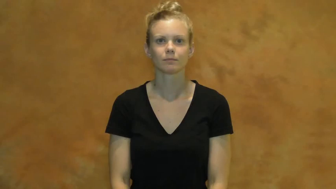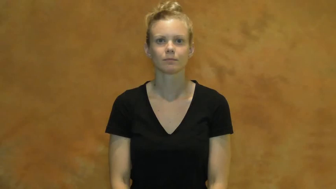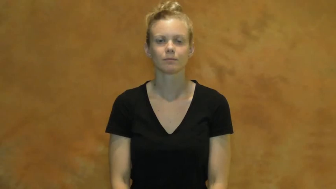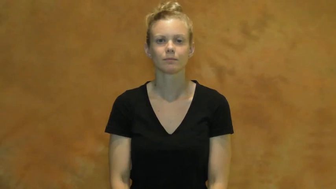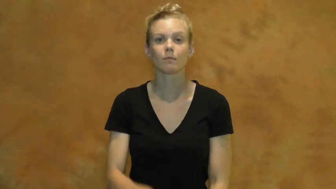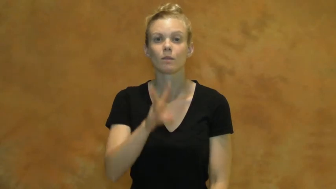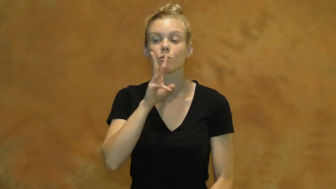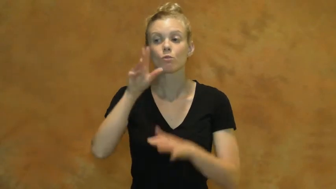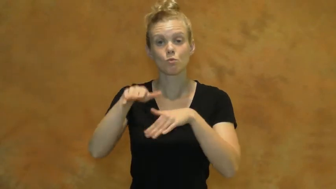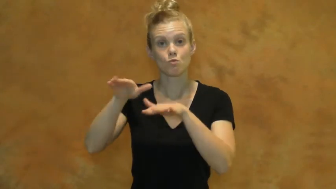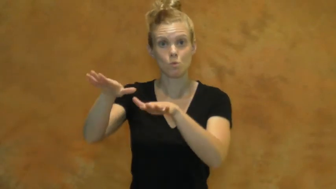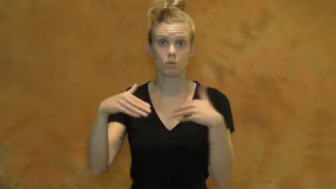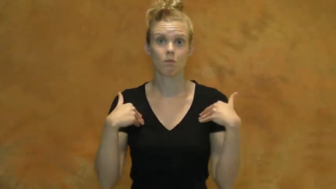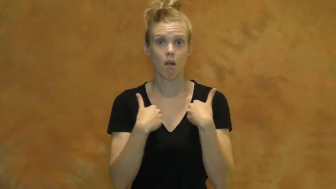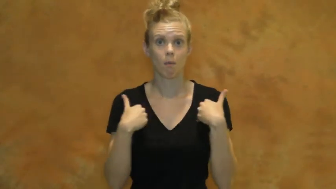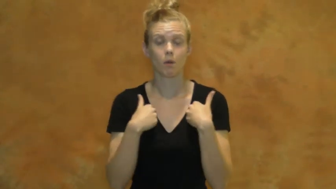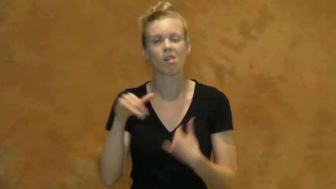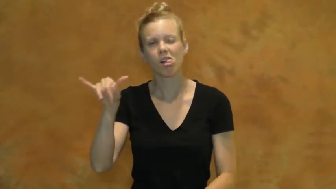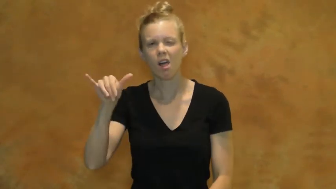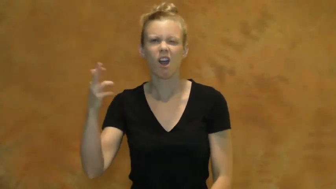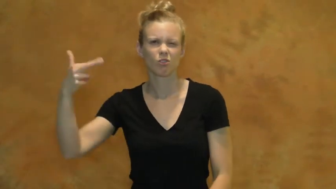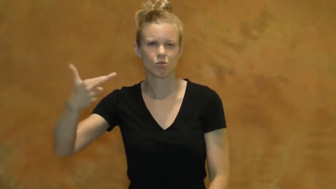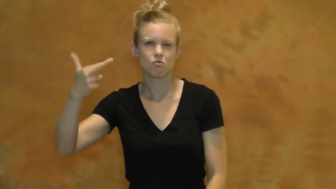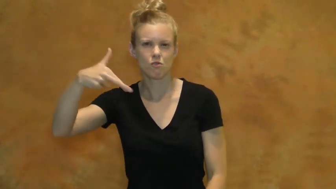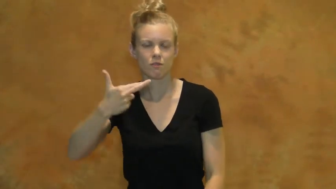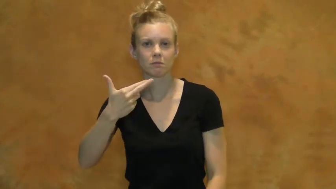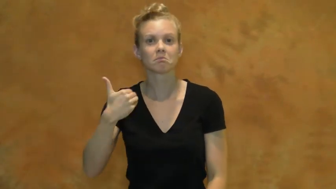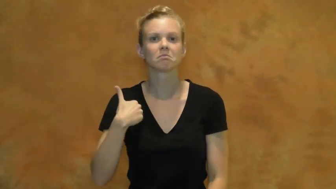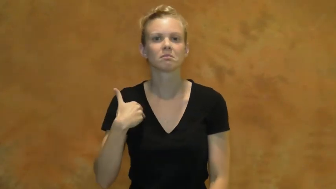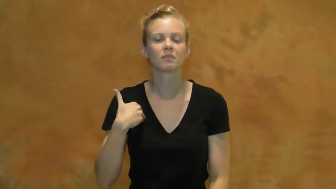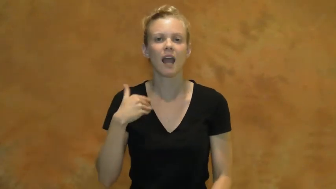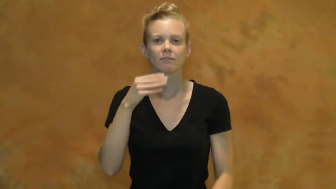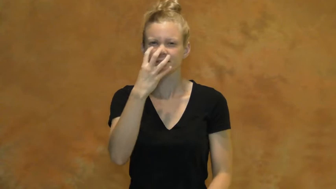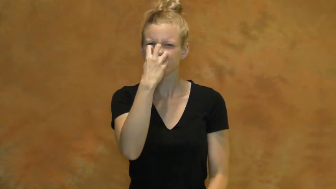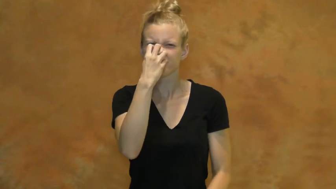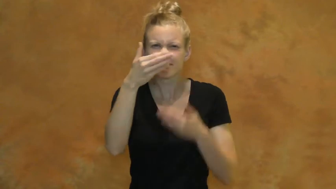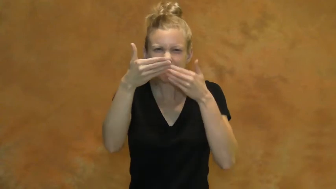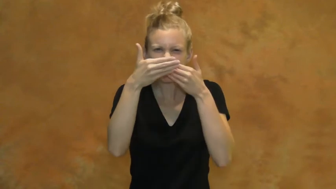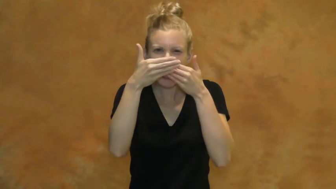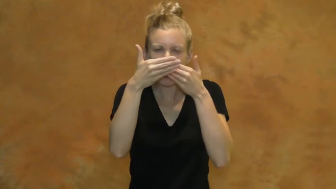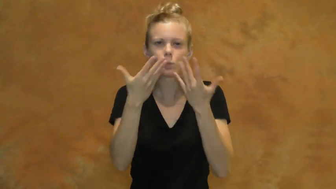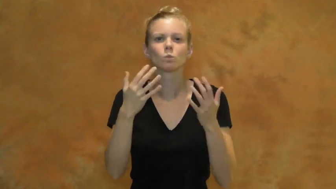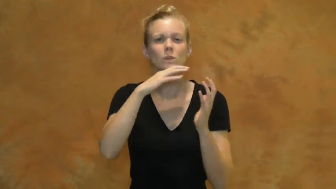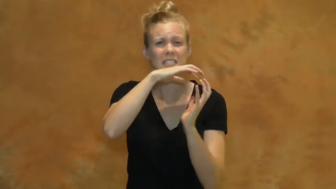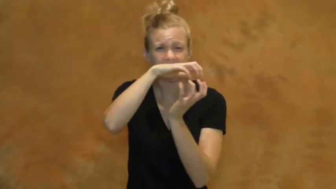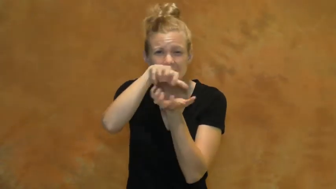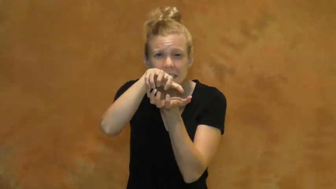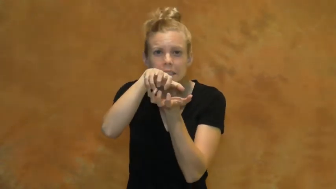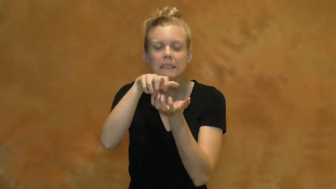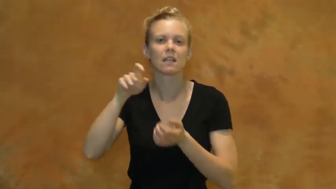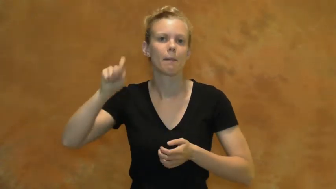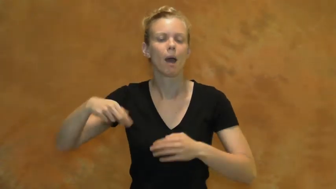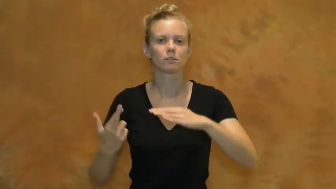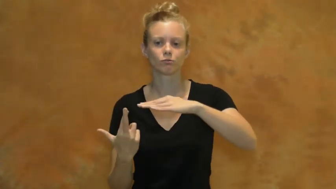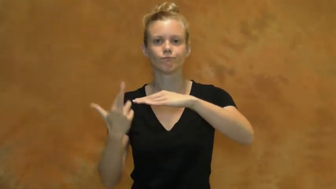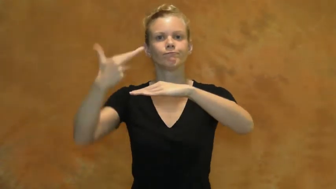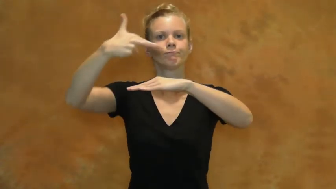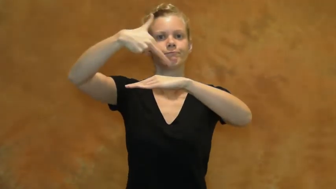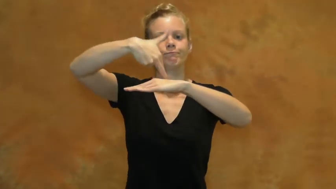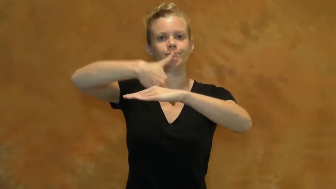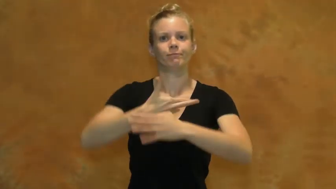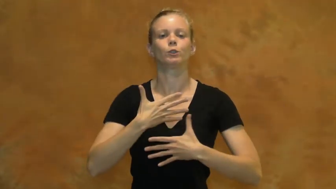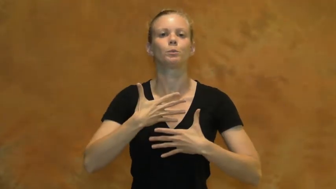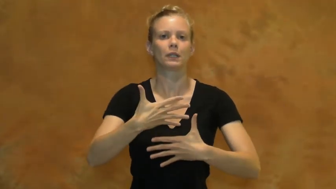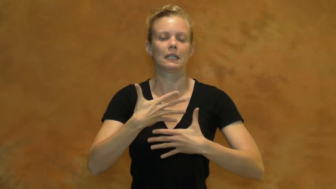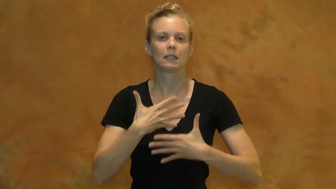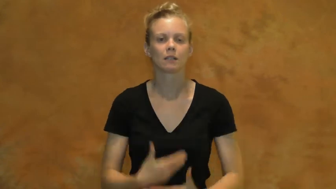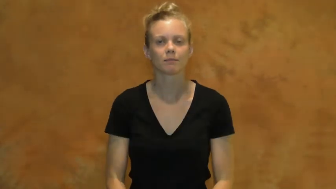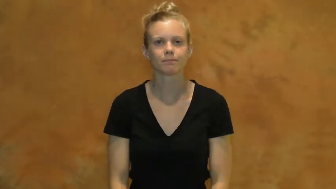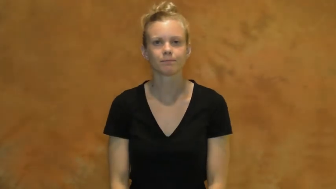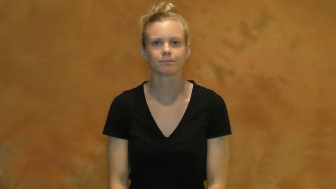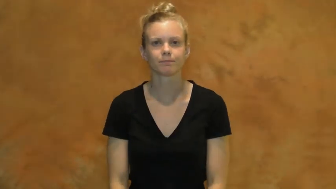porpoise